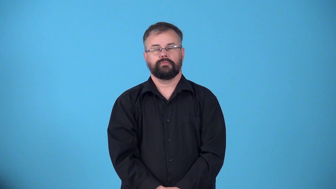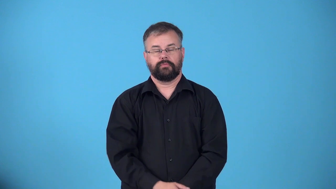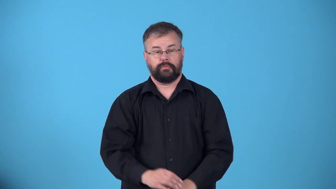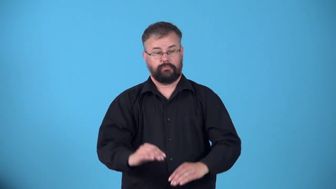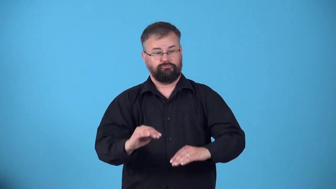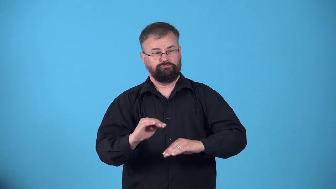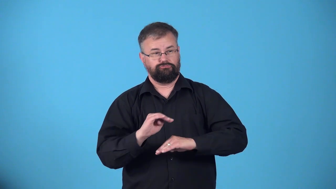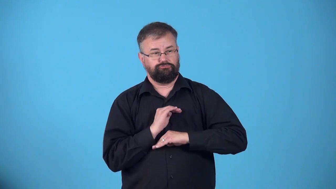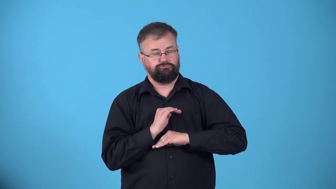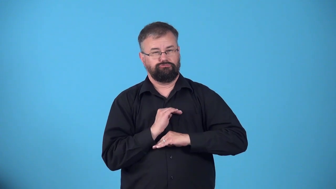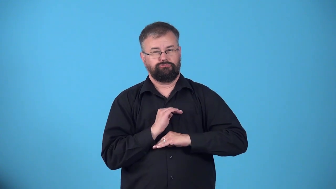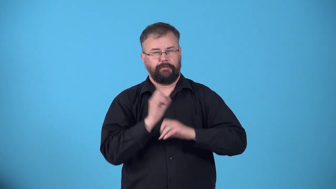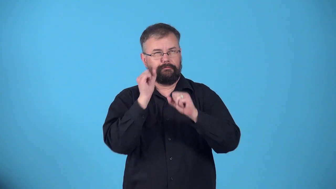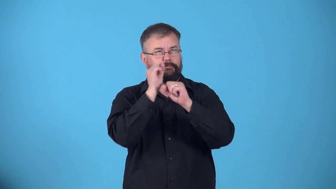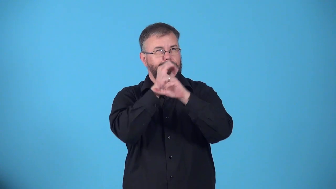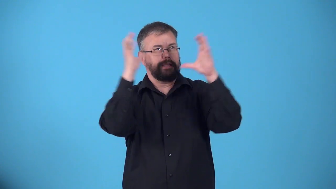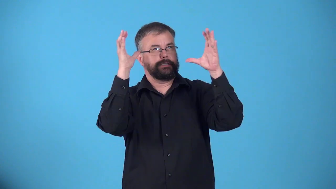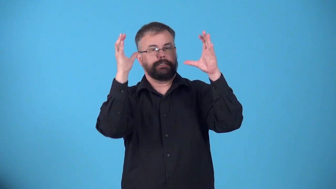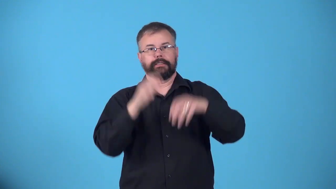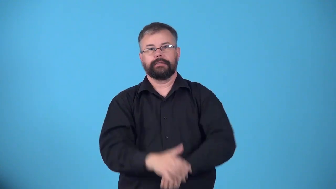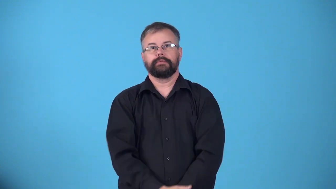live out